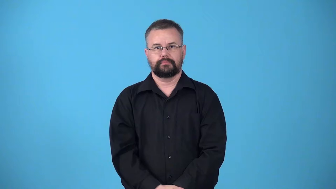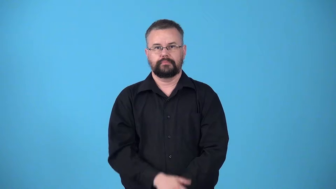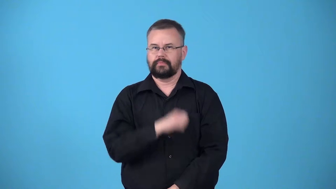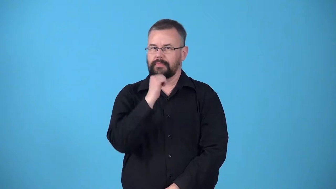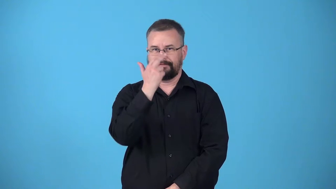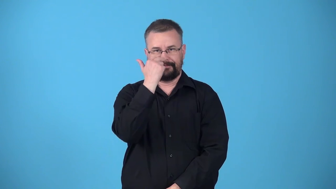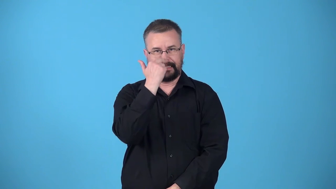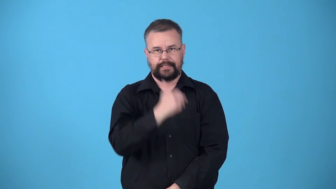unfunny